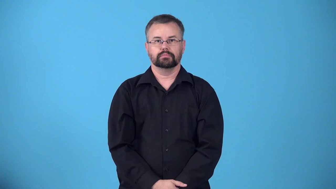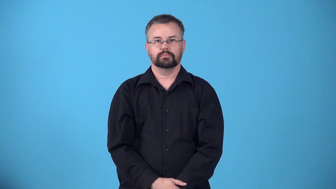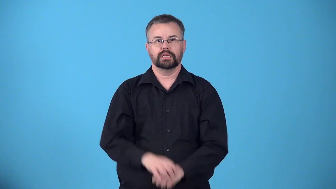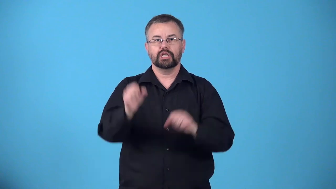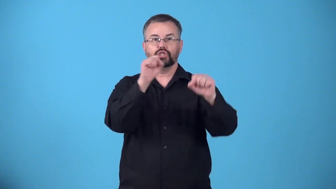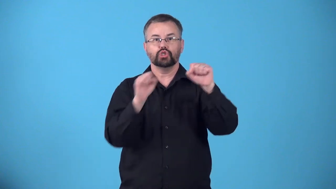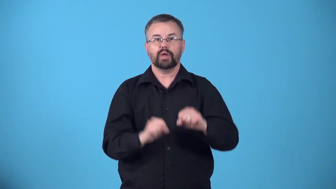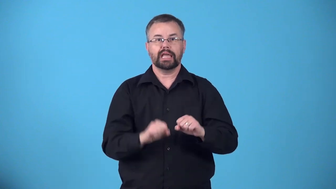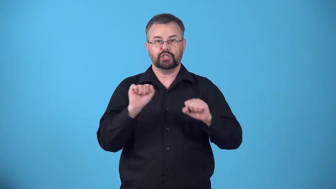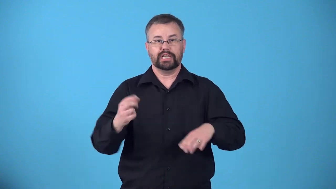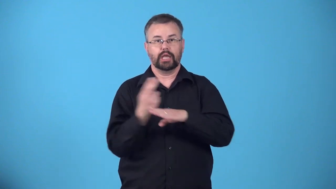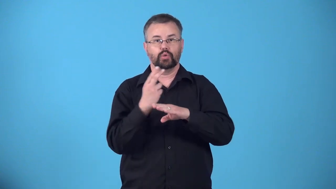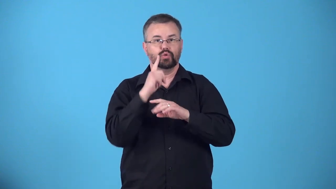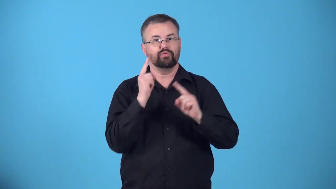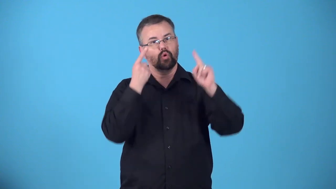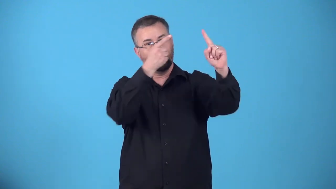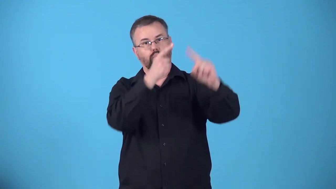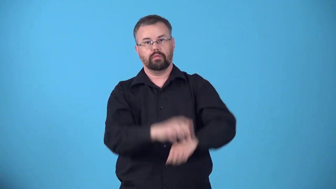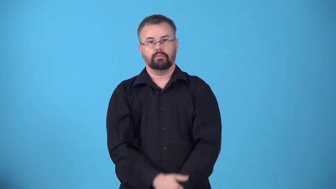arrow in the quiver